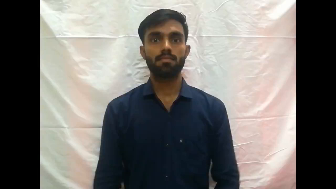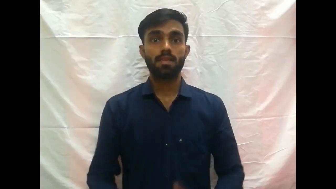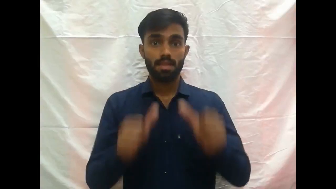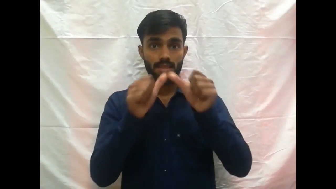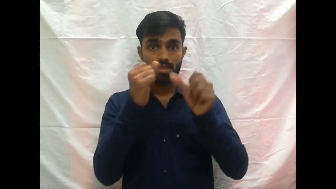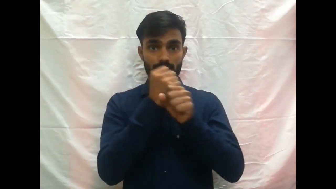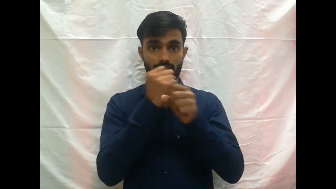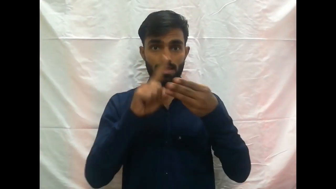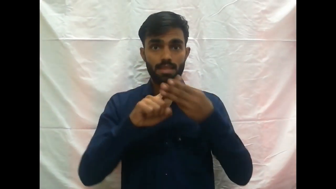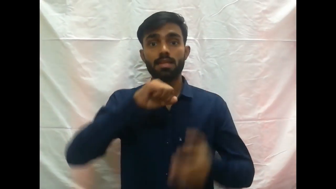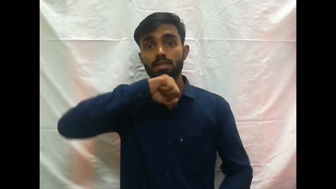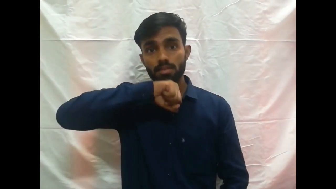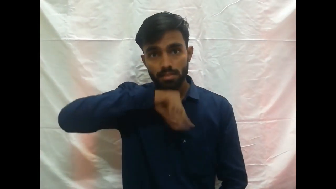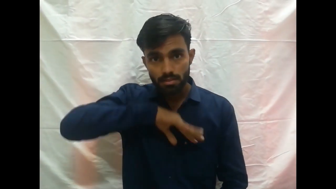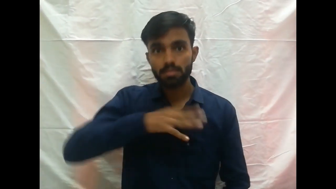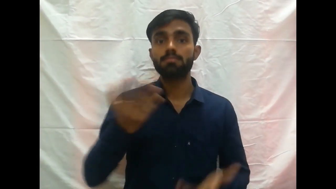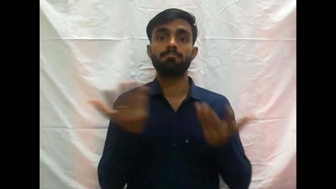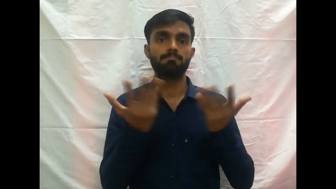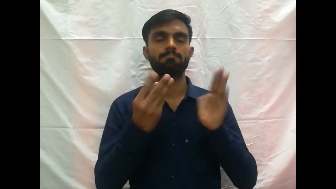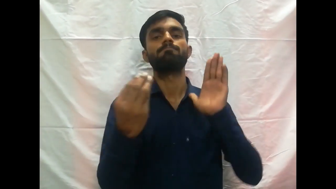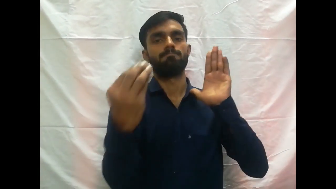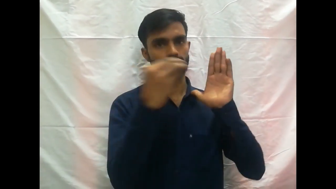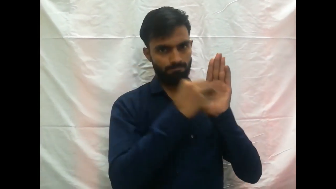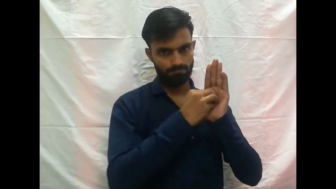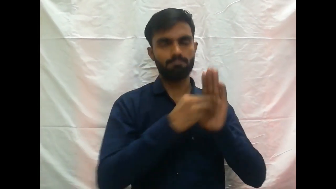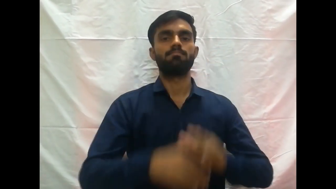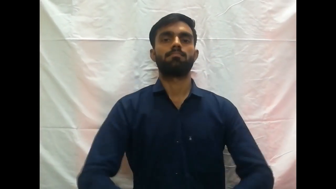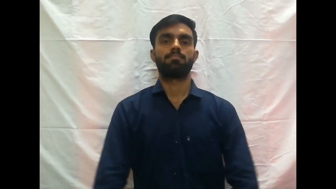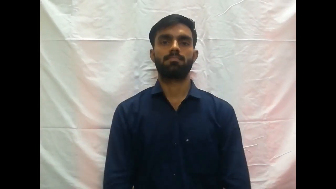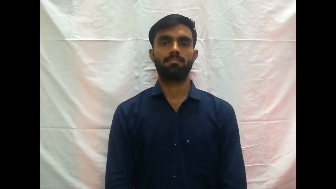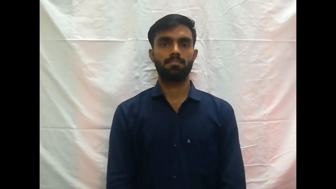Age